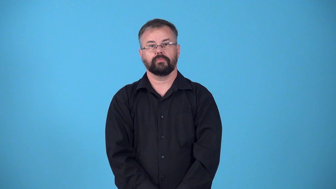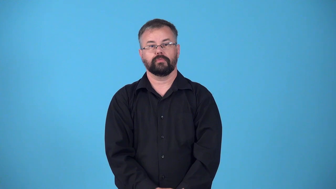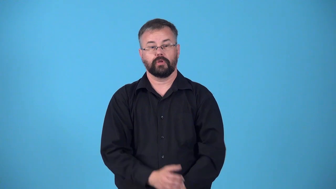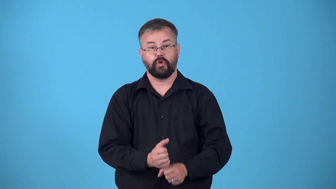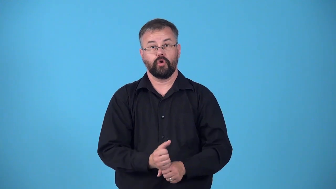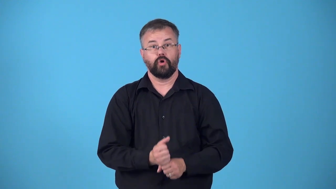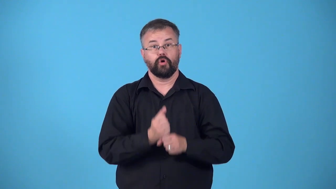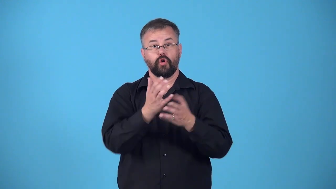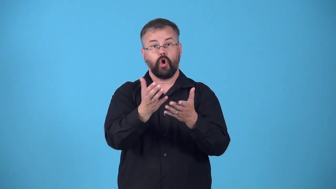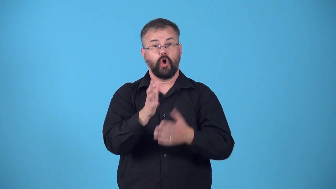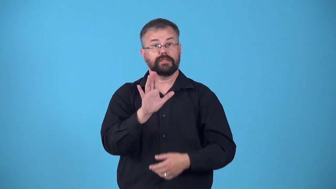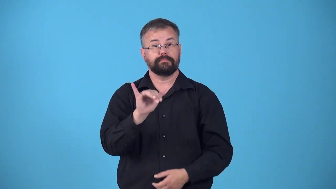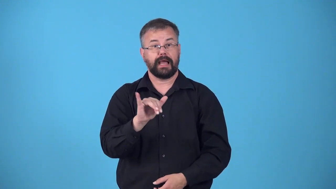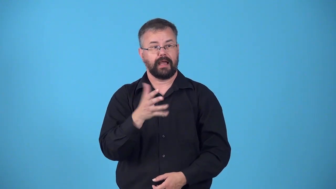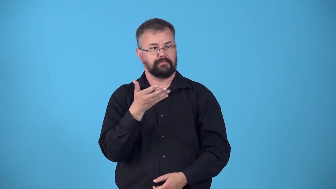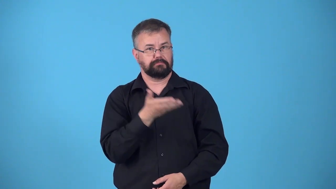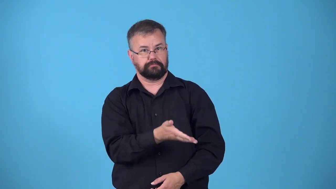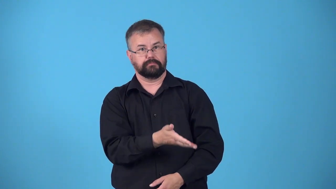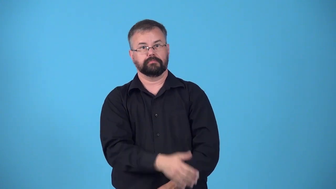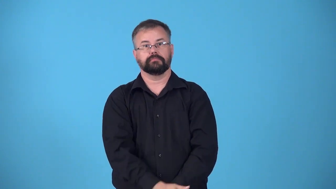follow-caused by